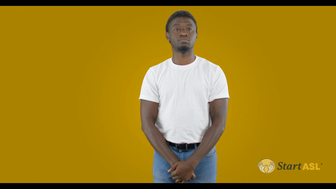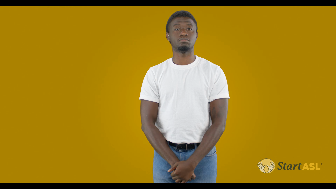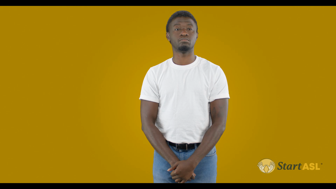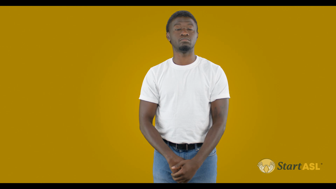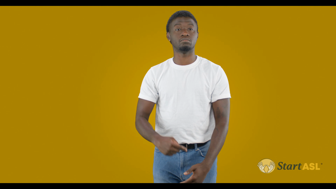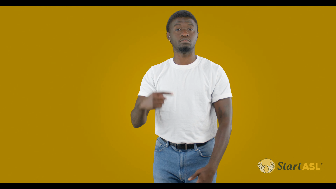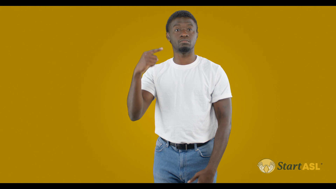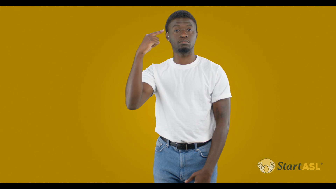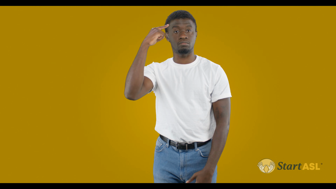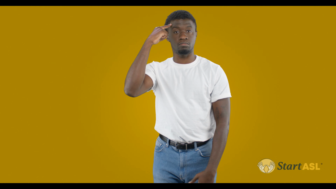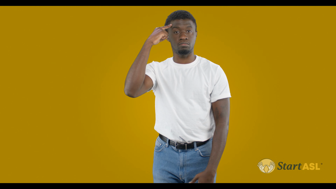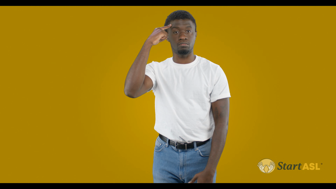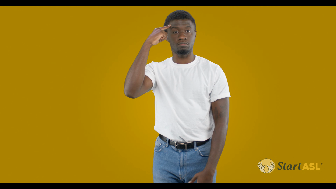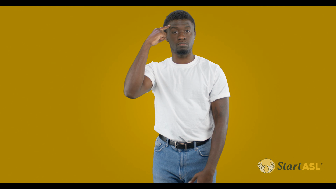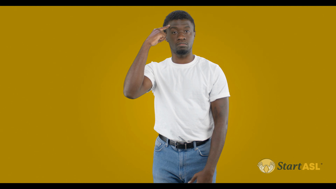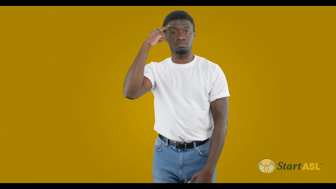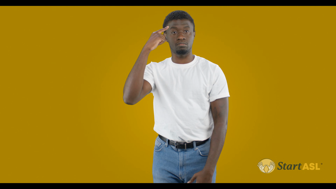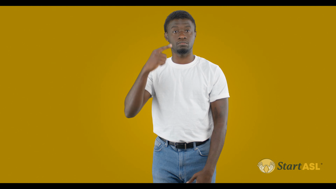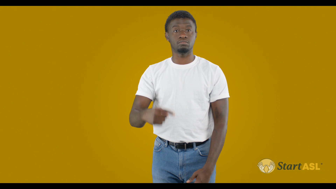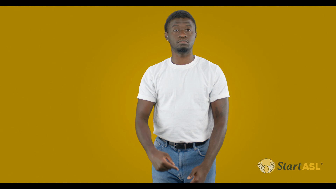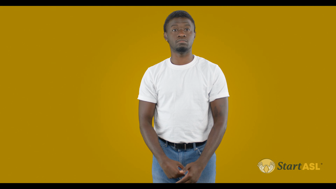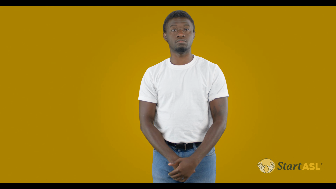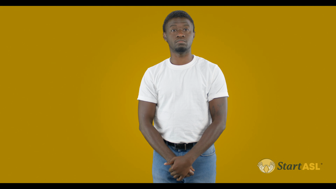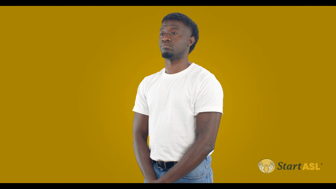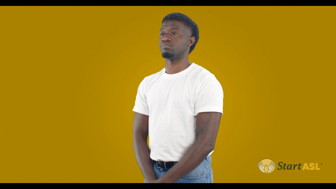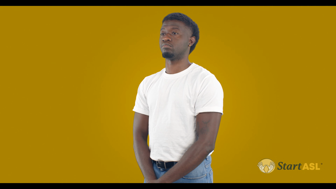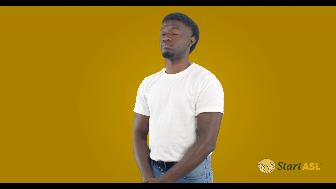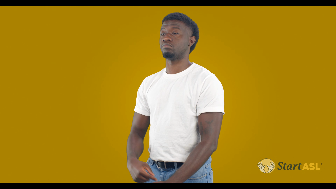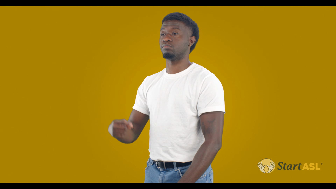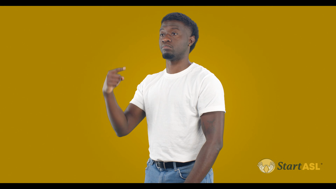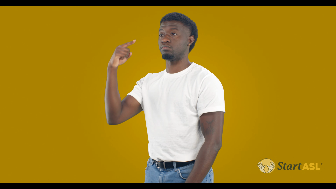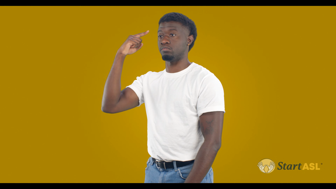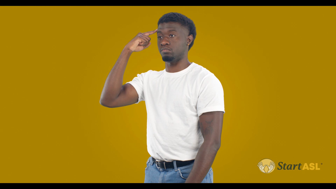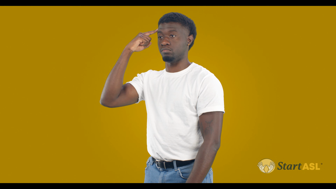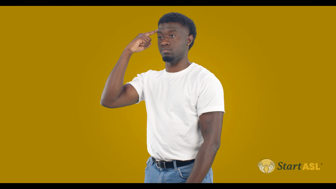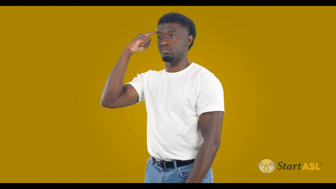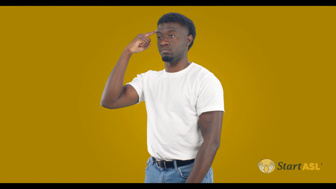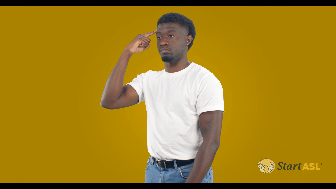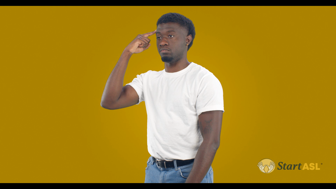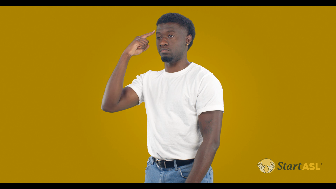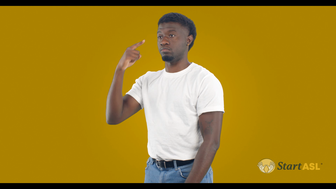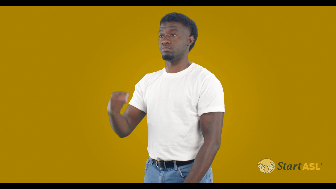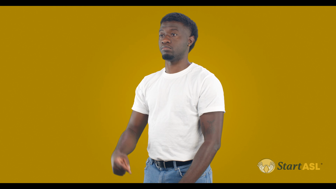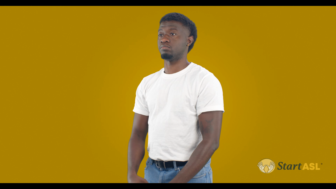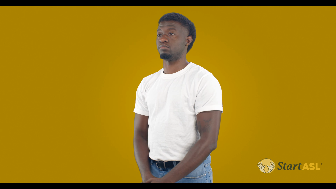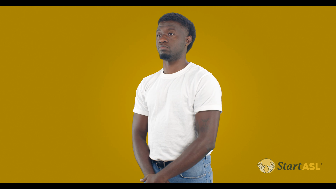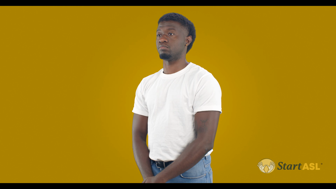think